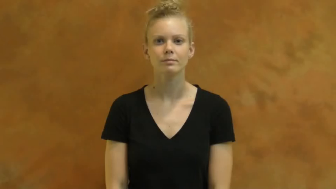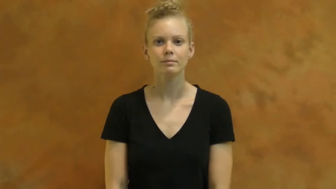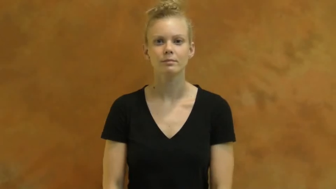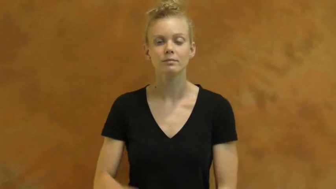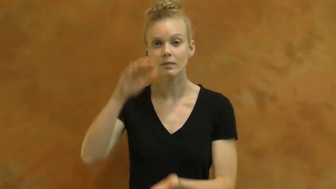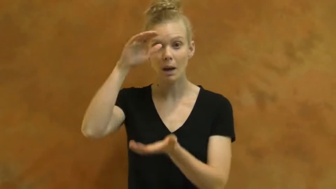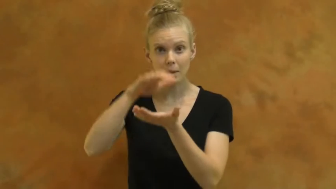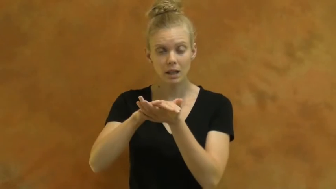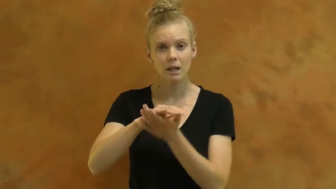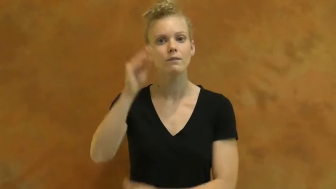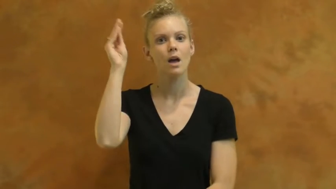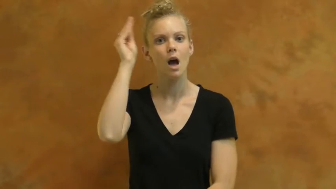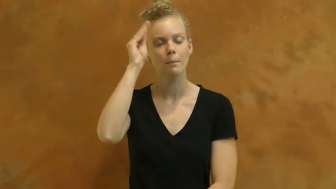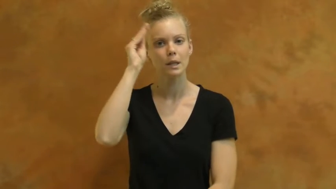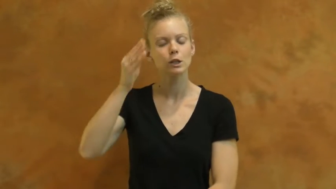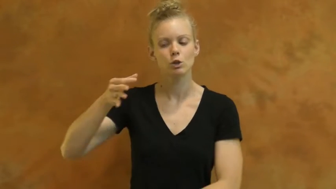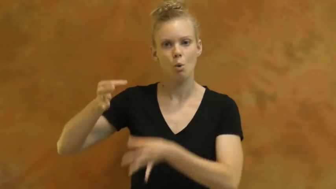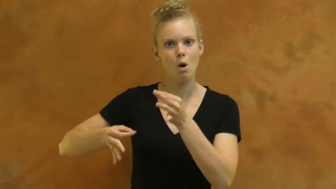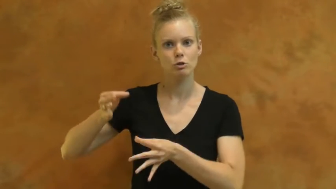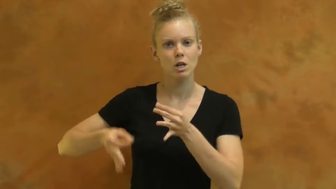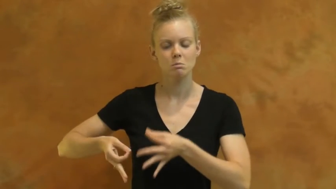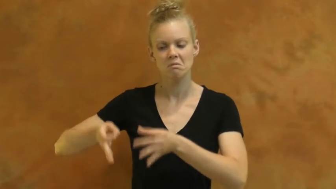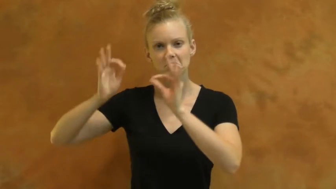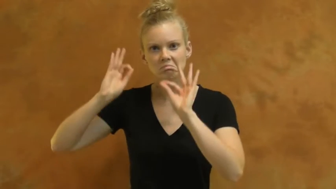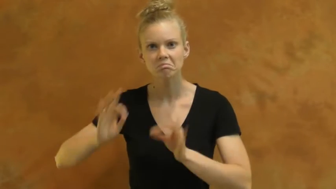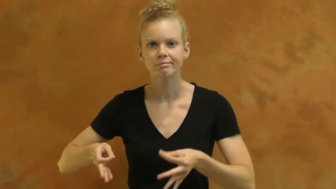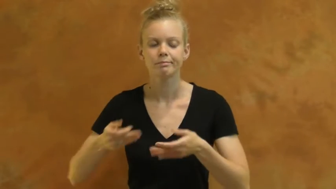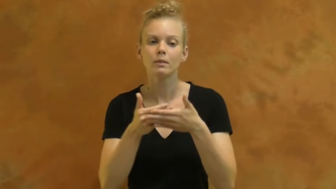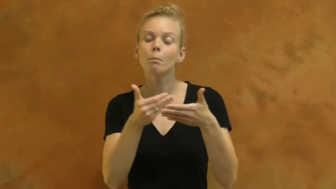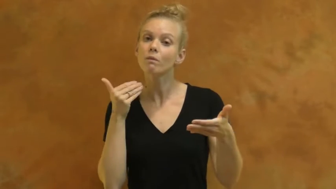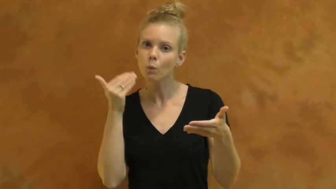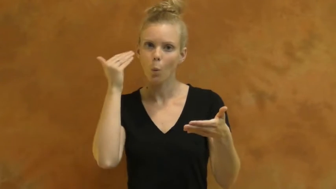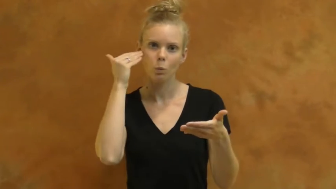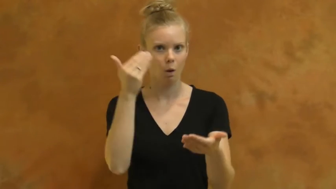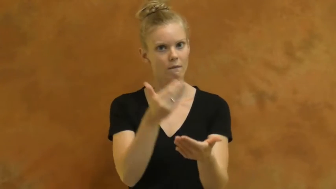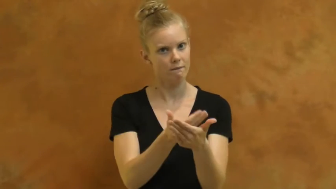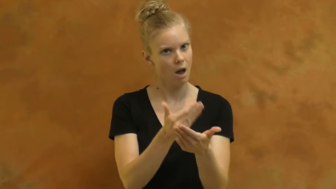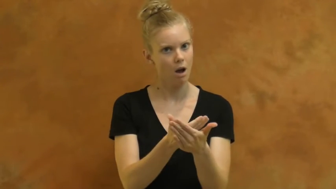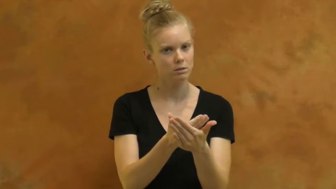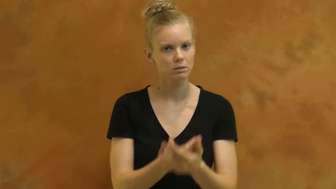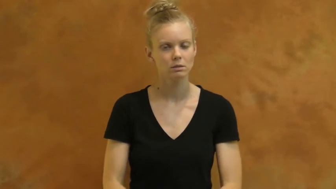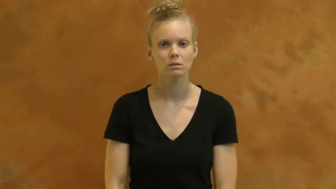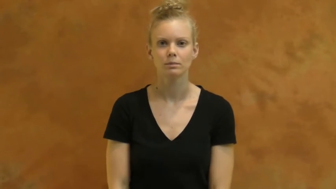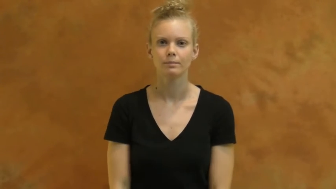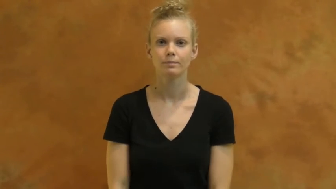prejudice